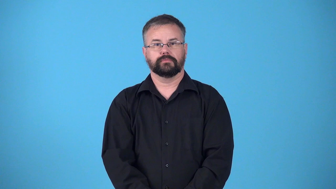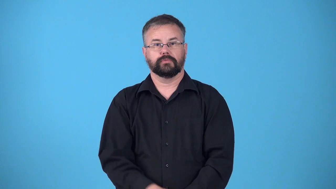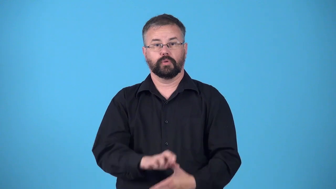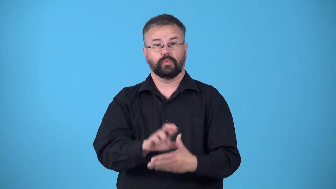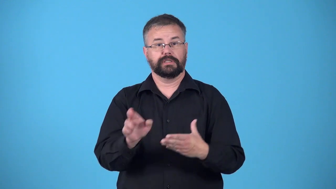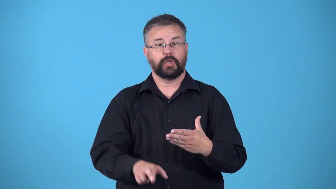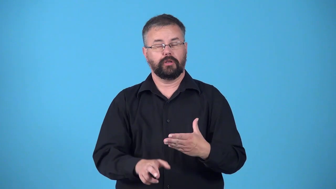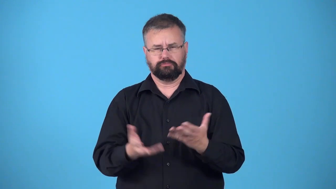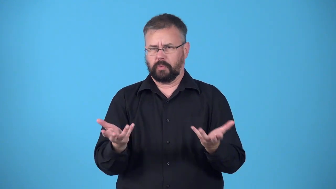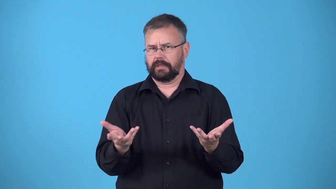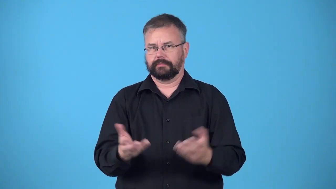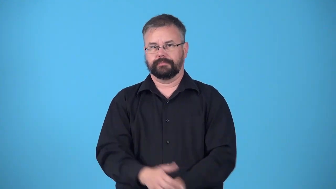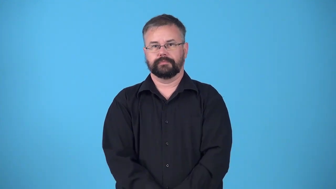come to,come down to, bottom line